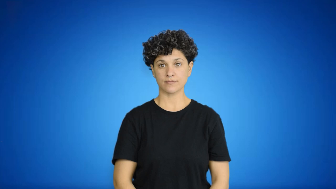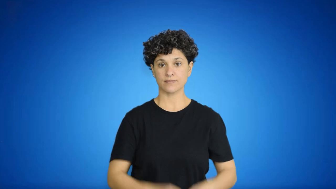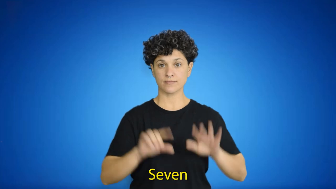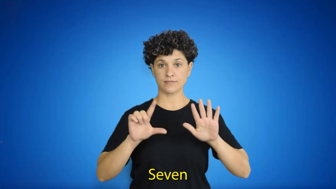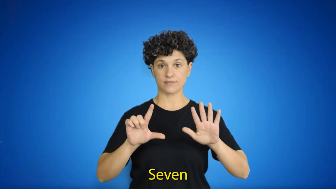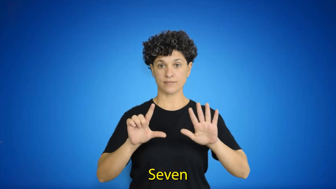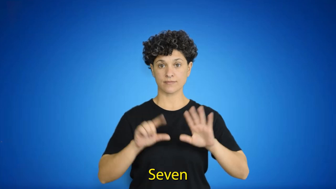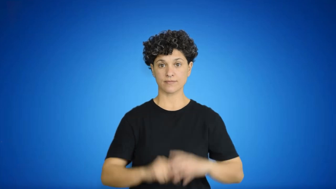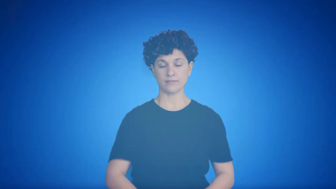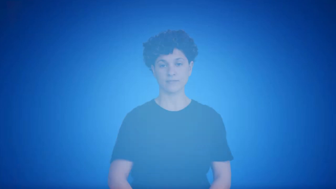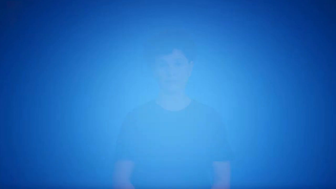Seven